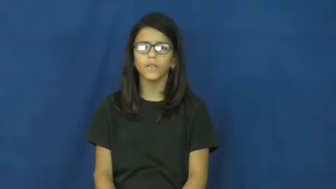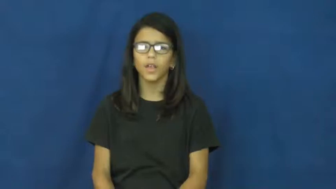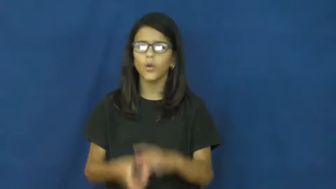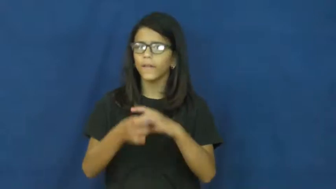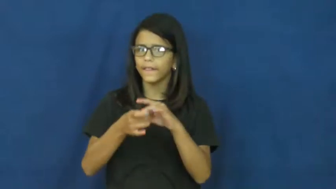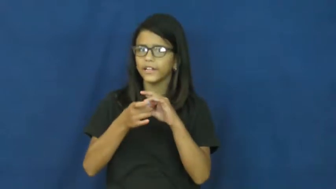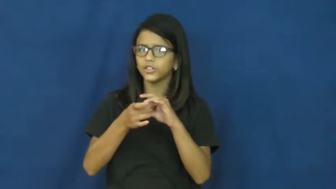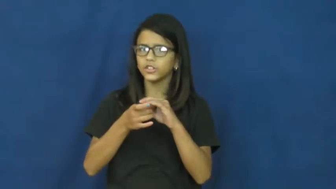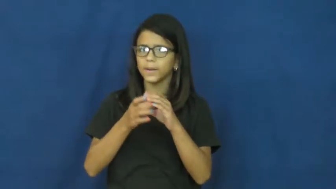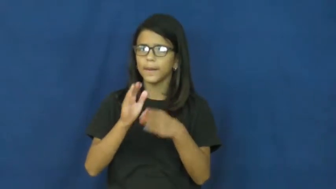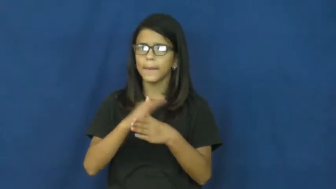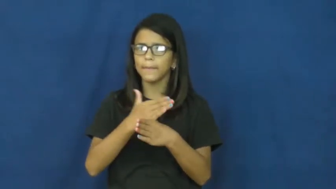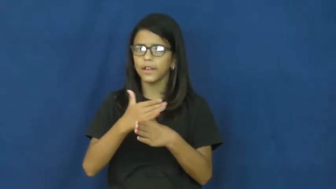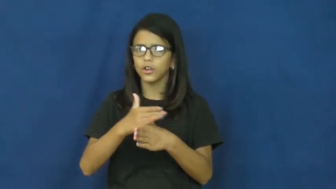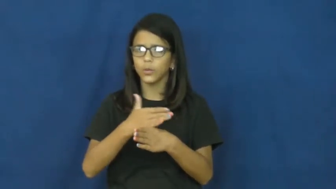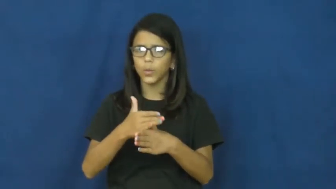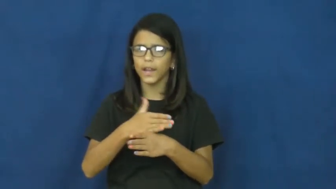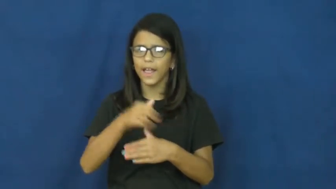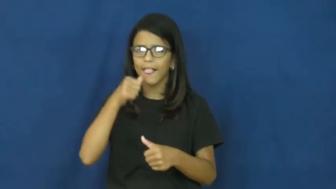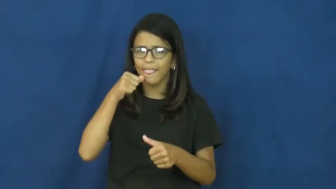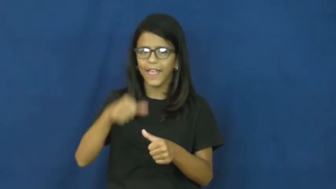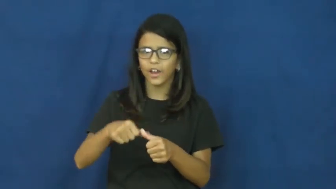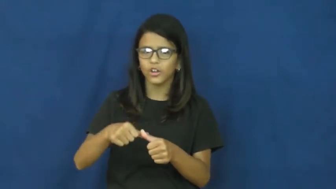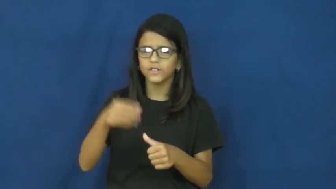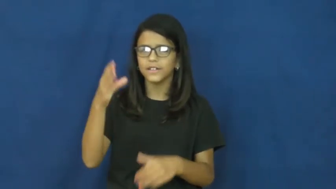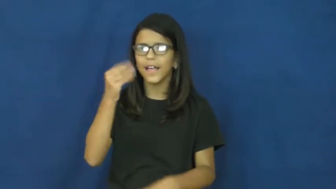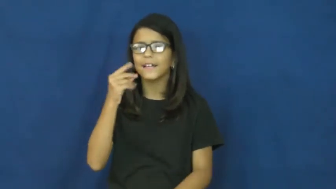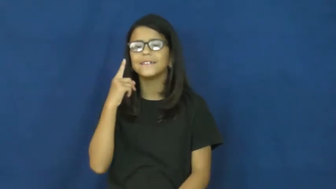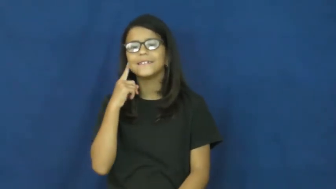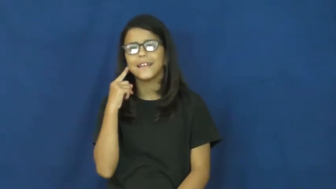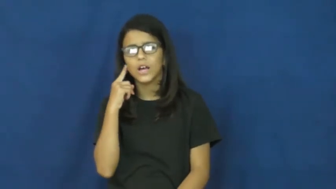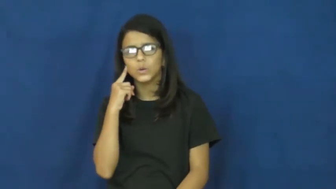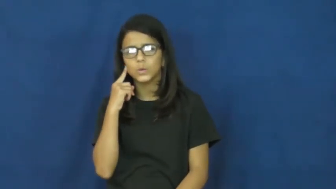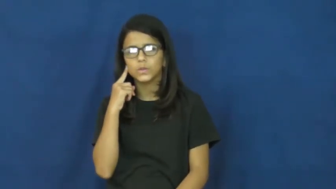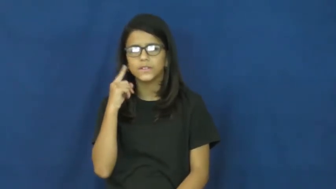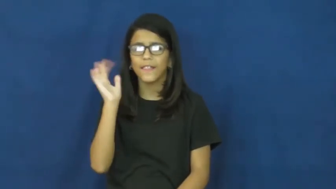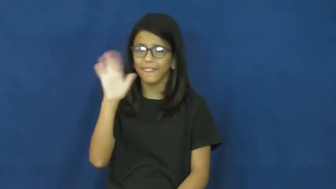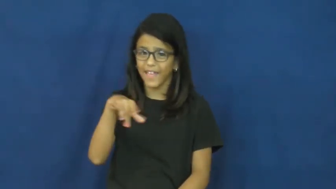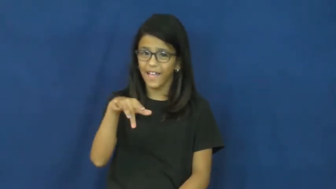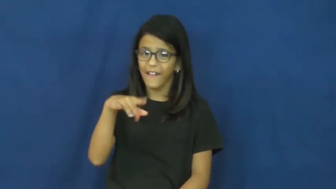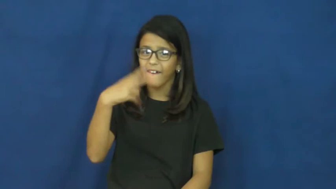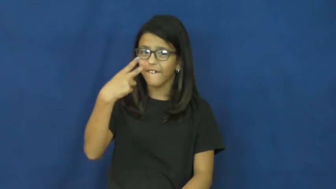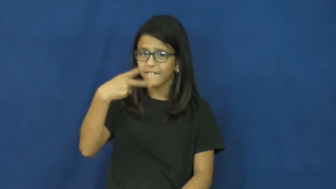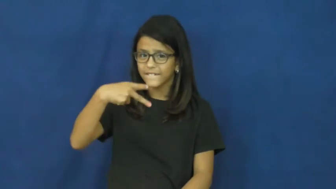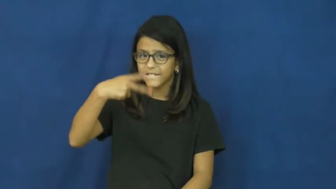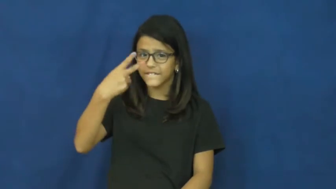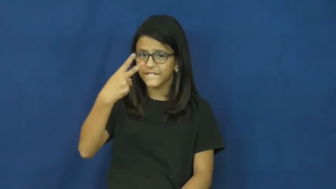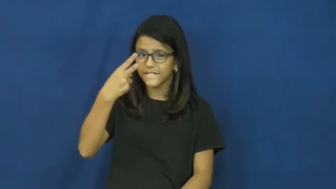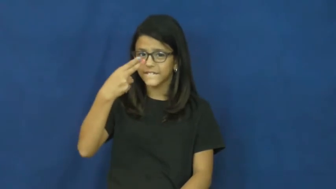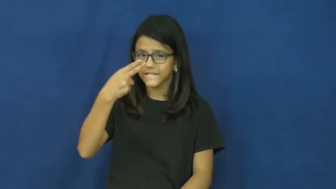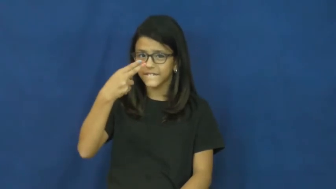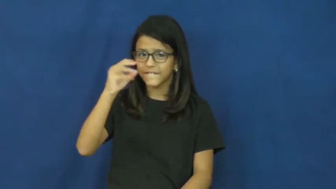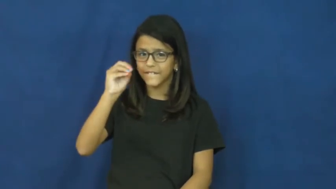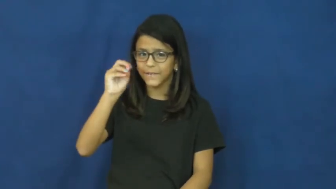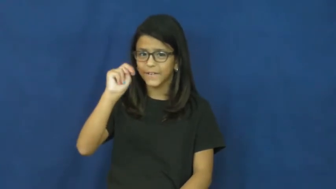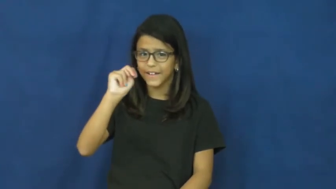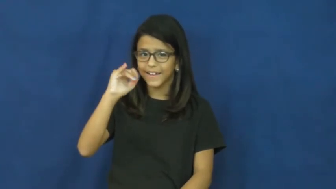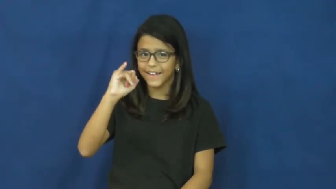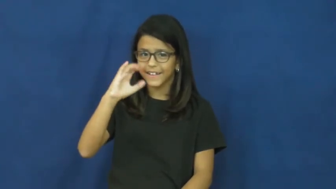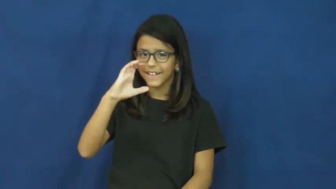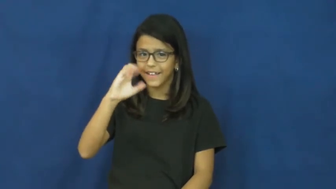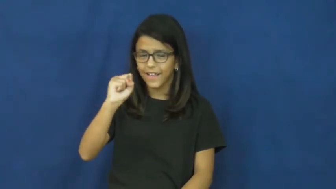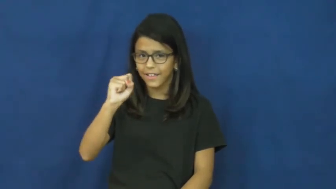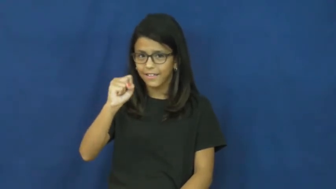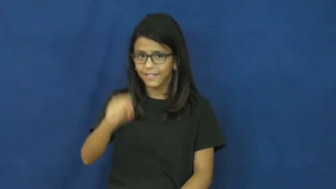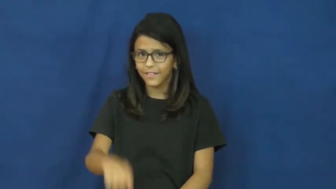phonics